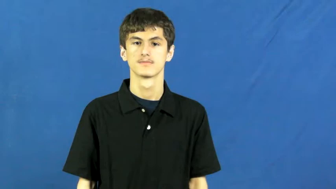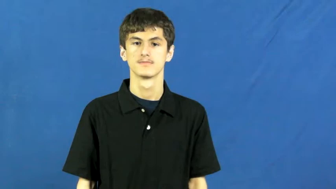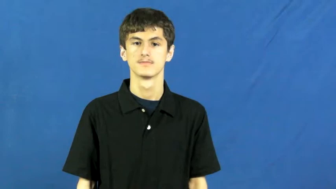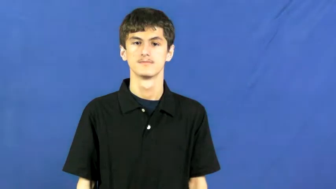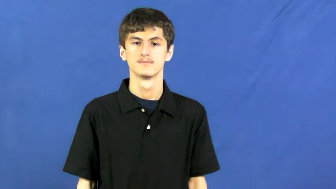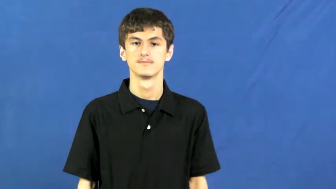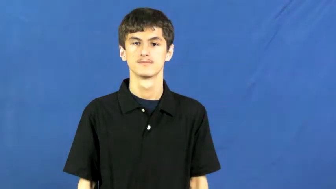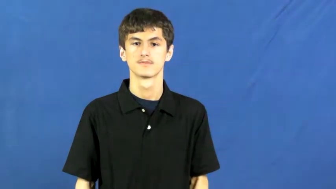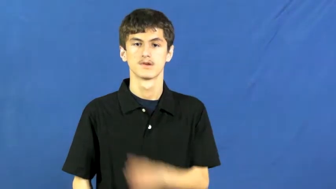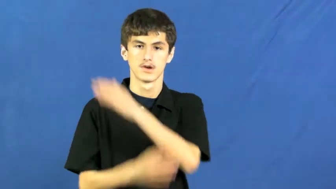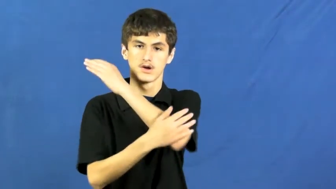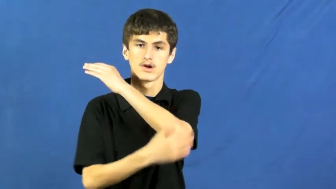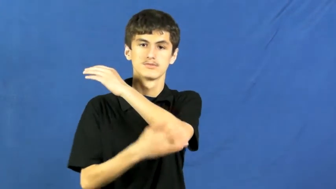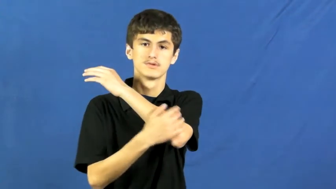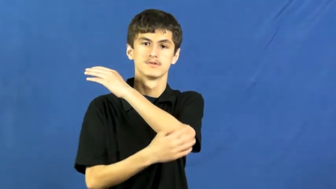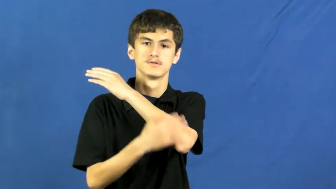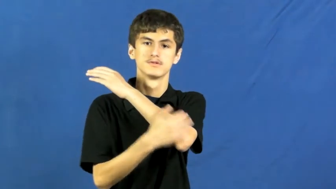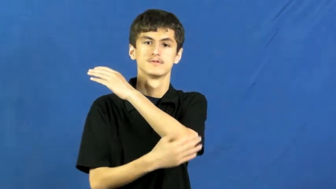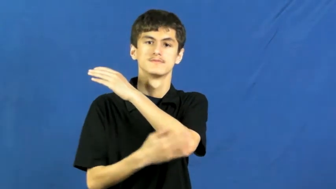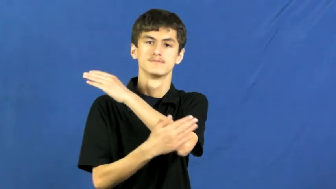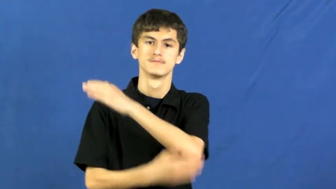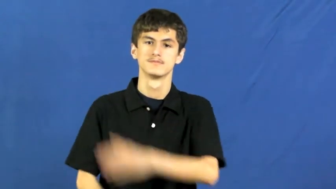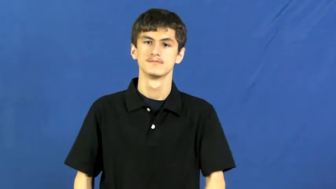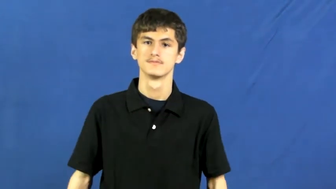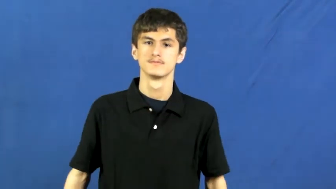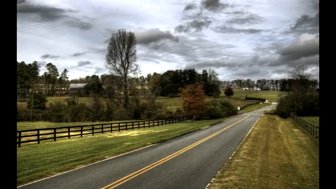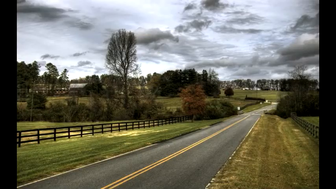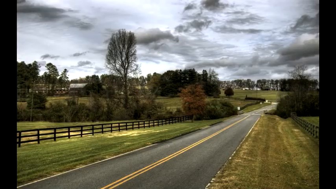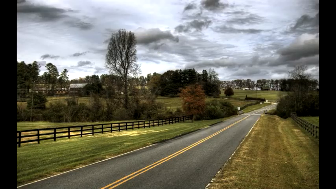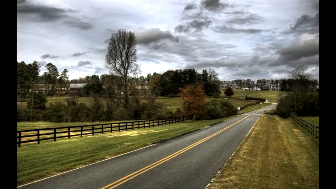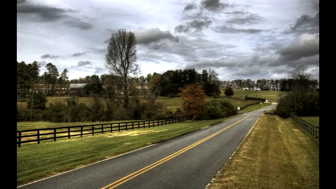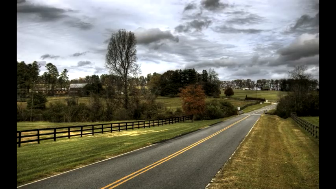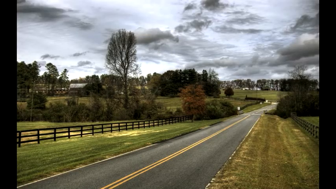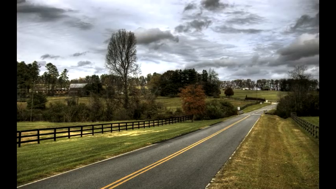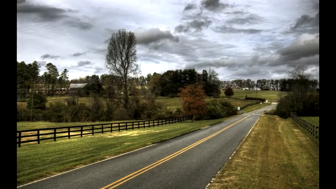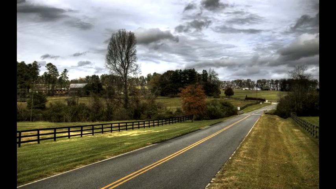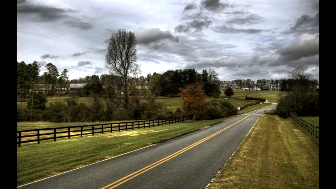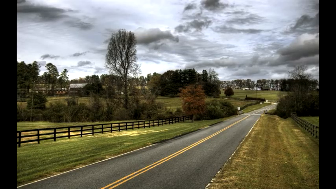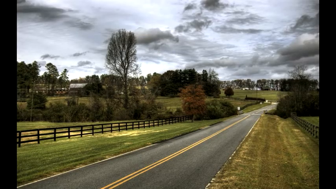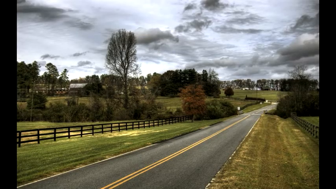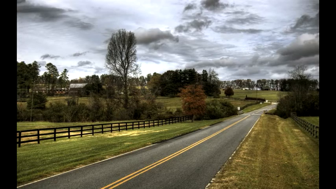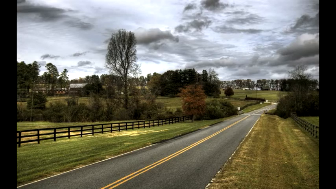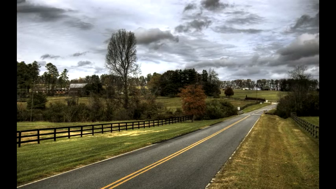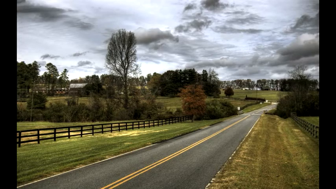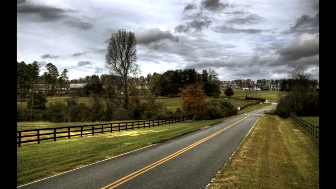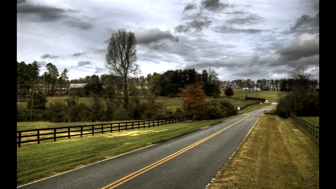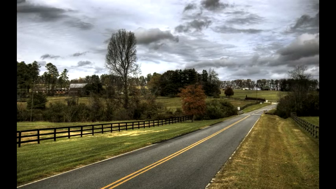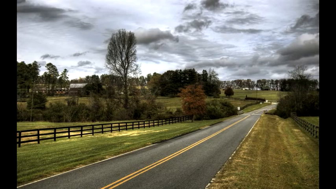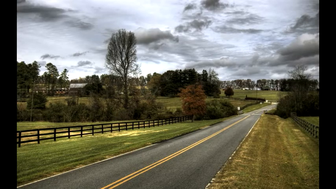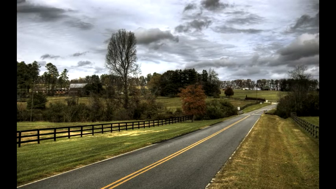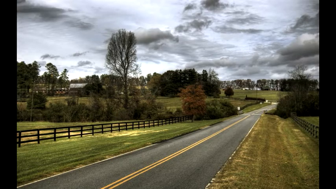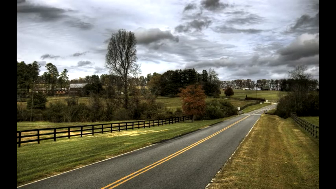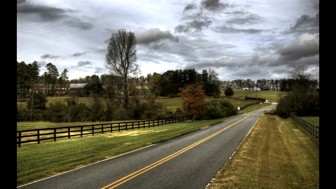rural